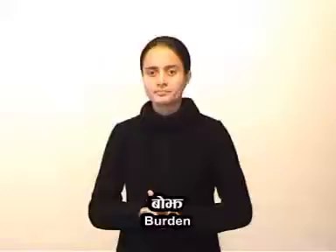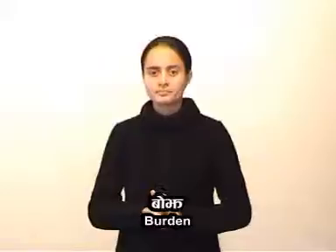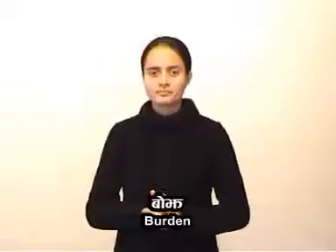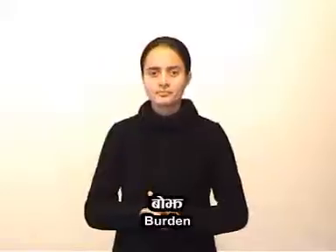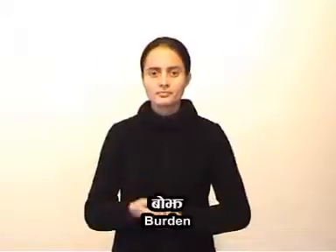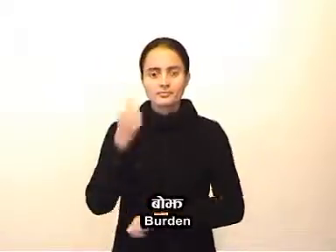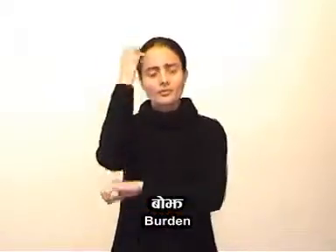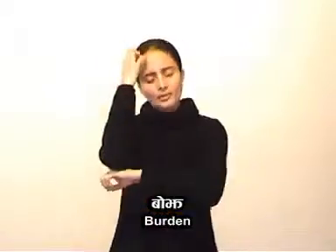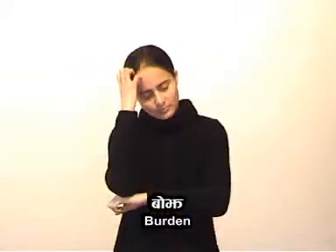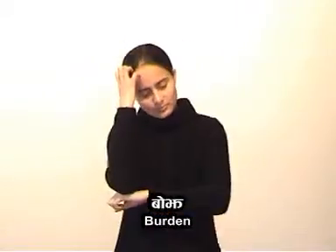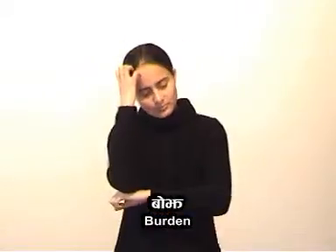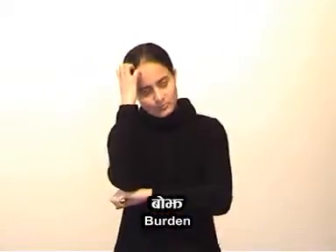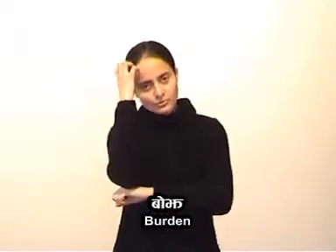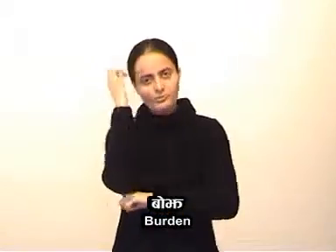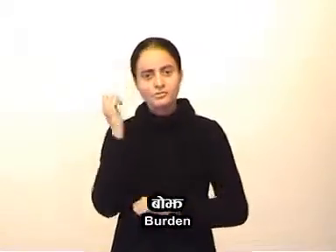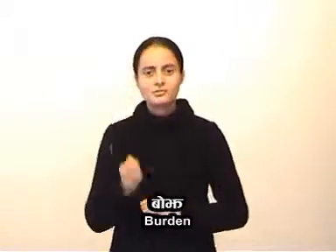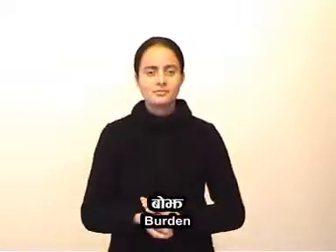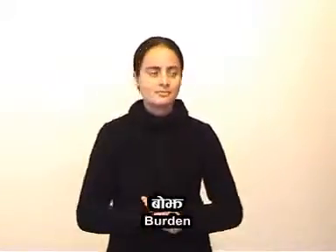burden